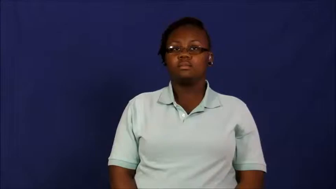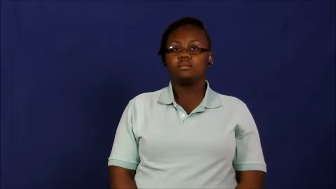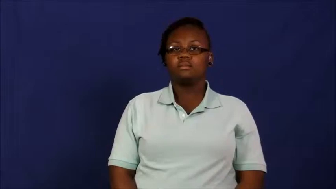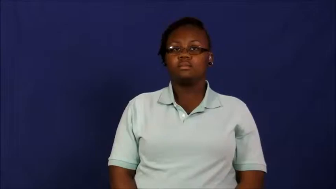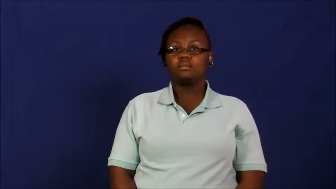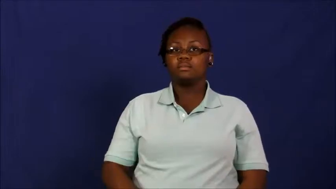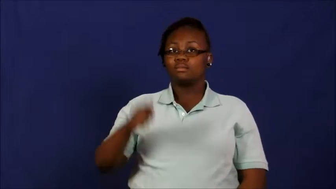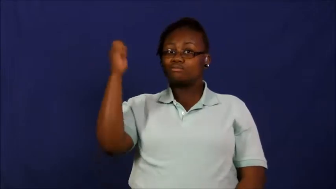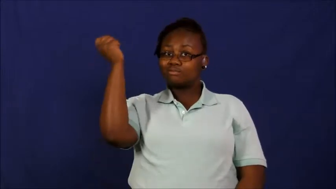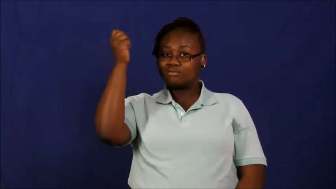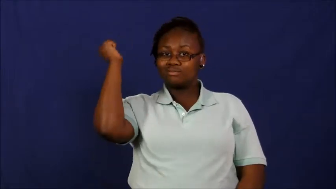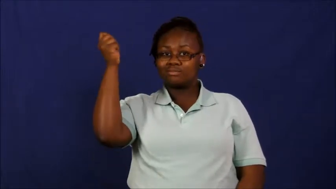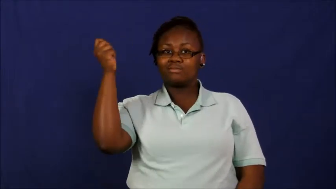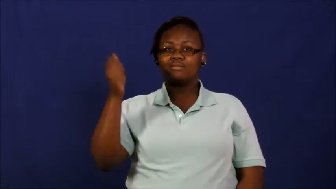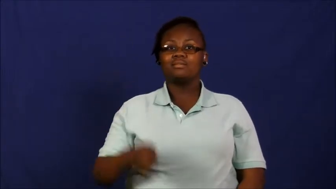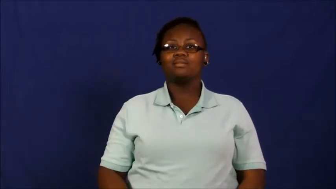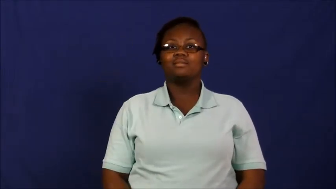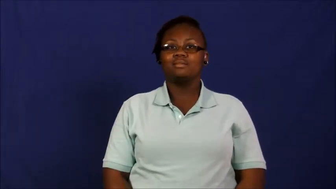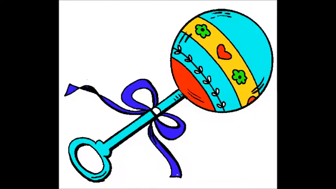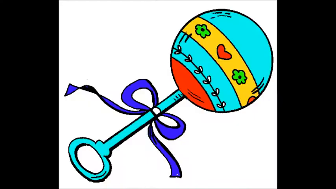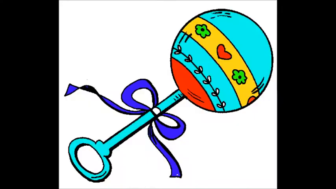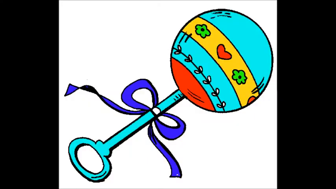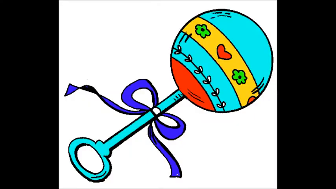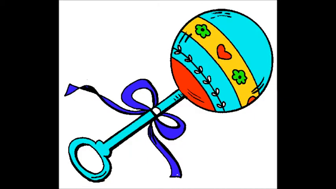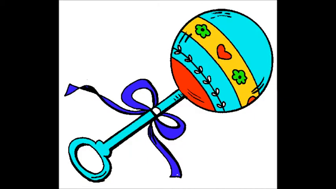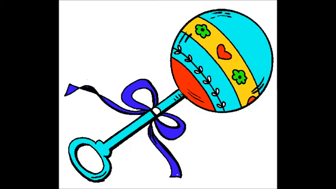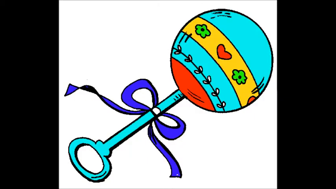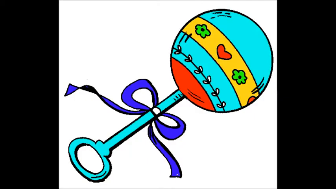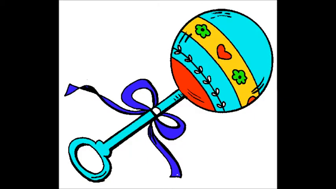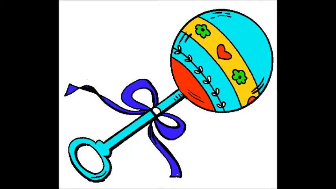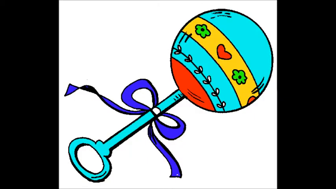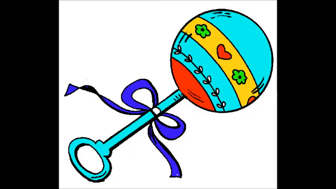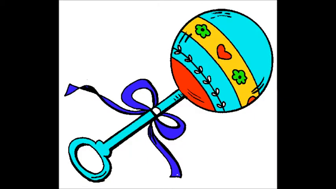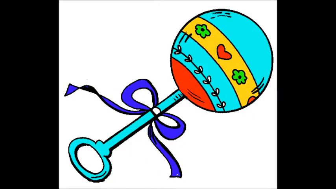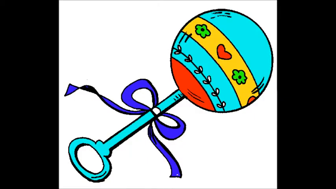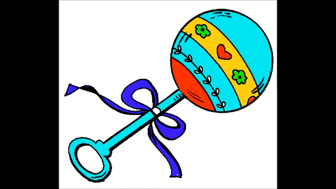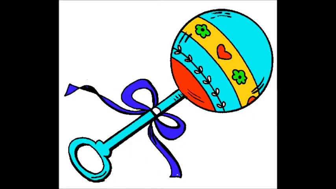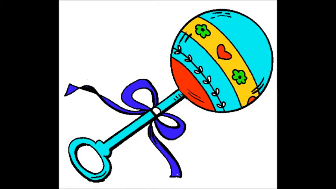rattle-noun